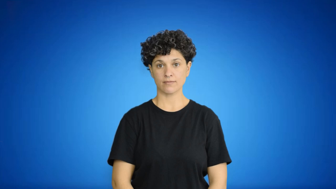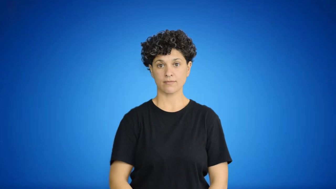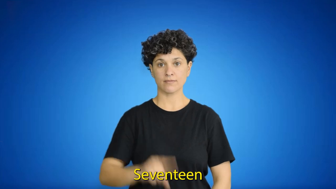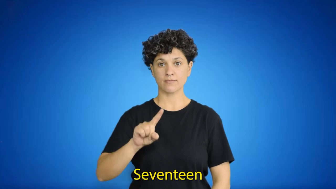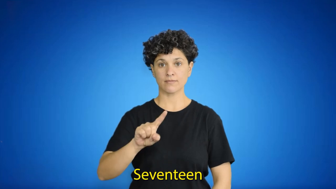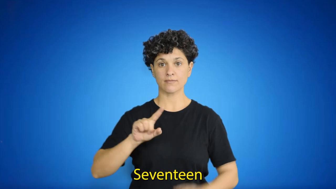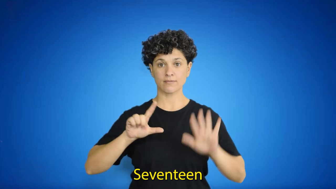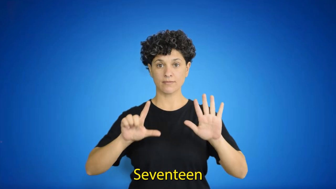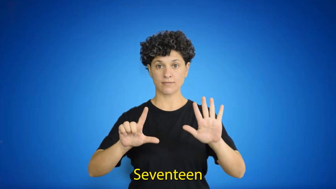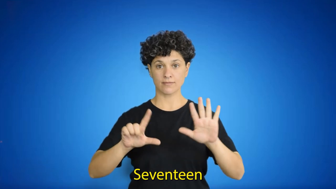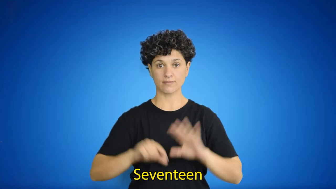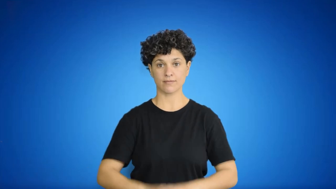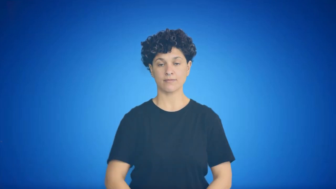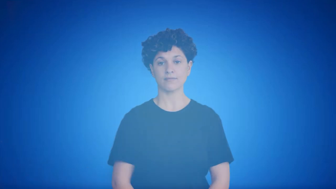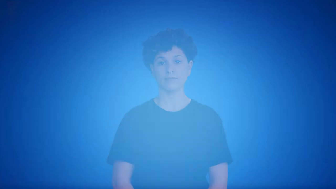Seventeen